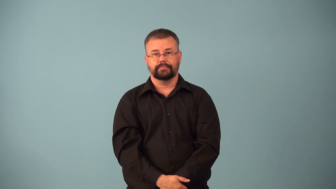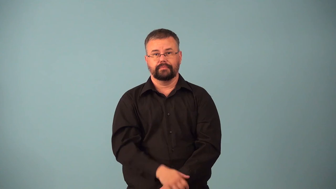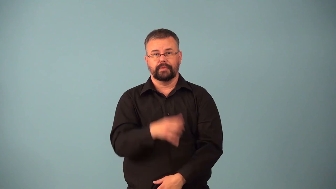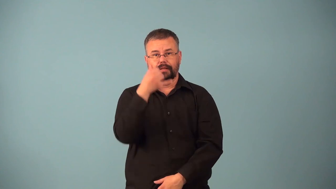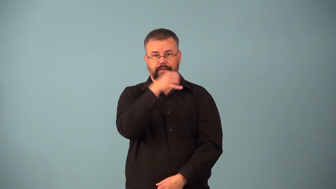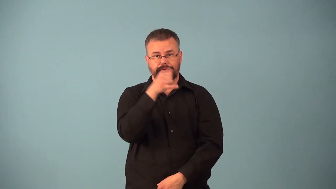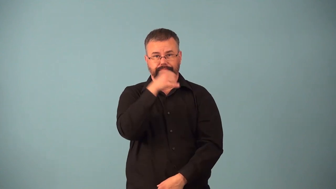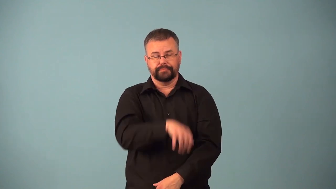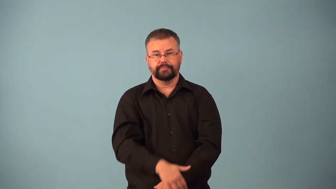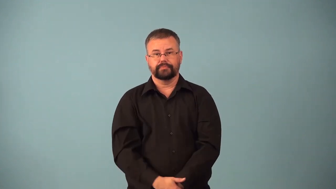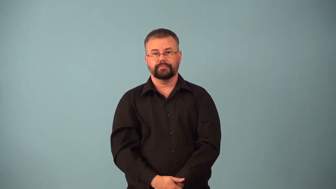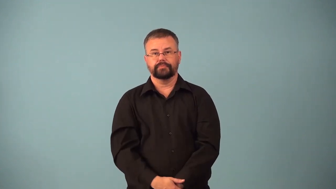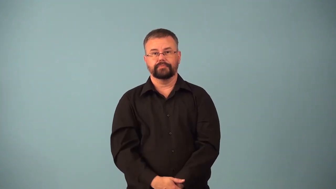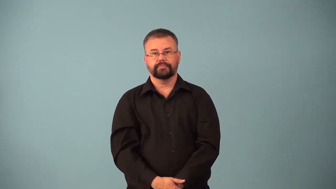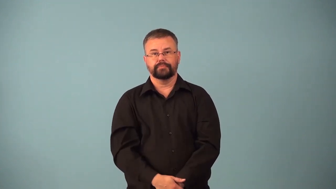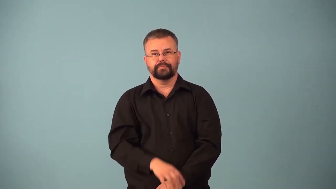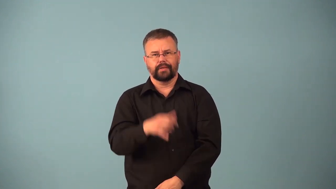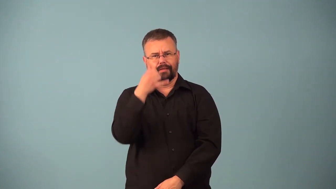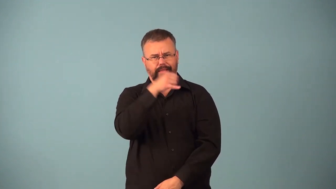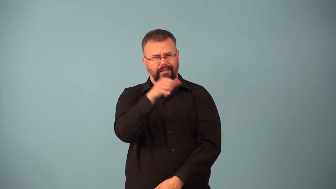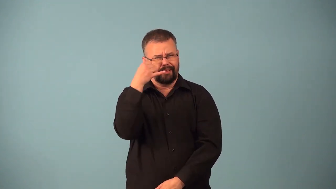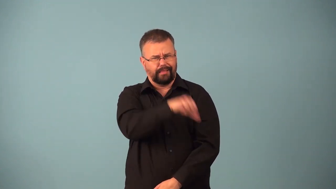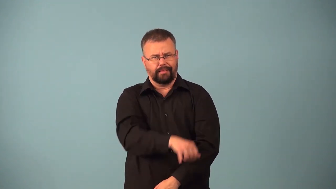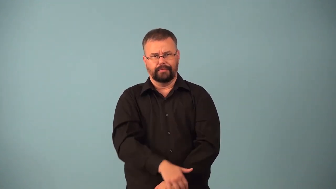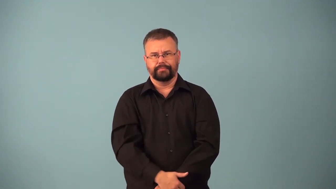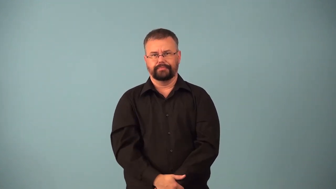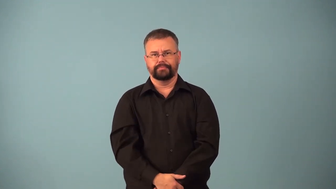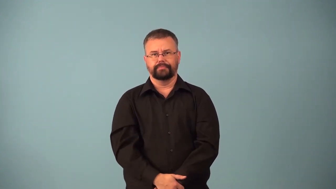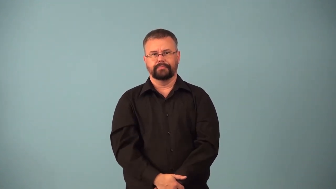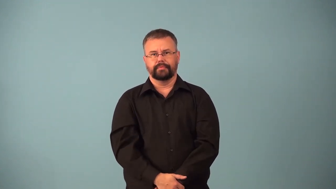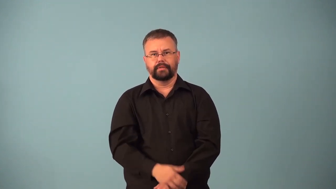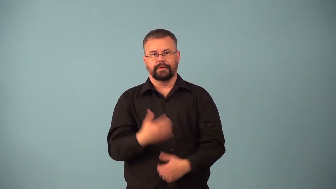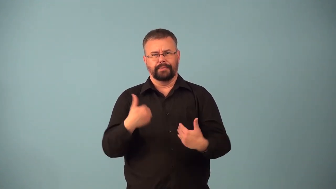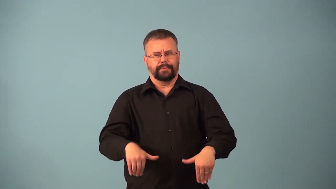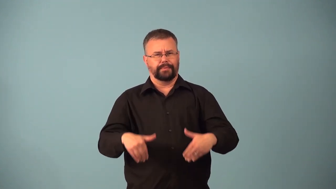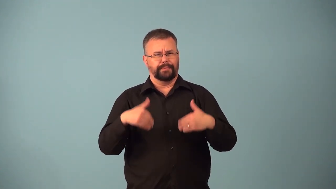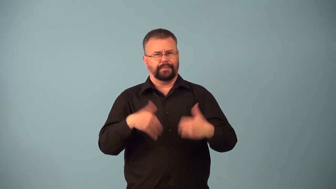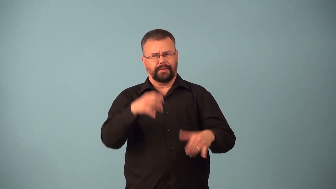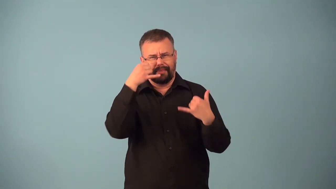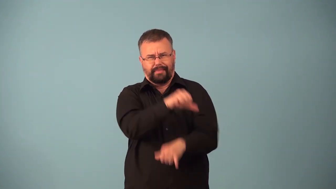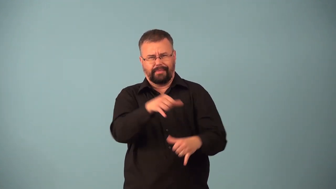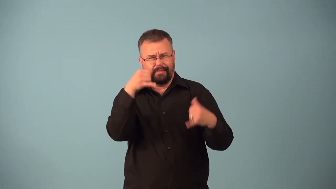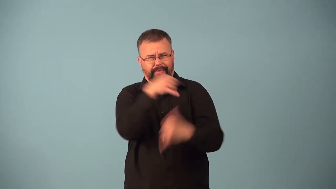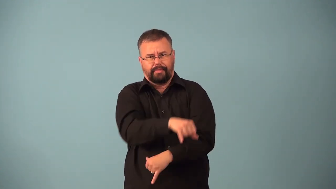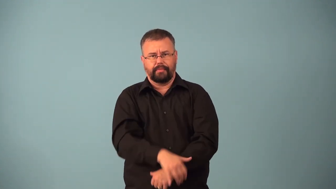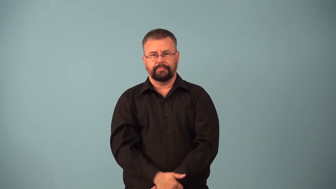cheesy, cheesier, cheesiest cheese